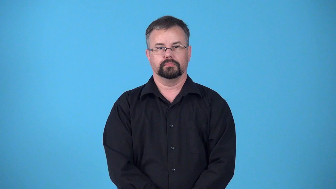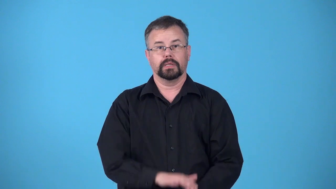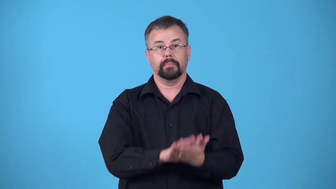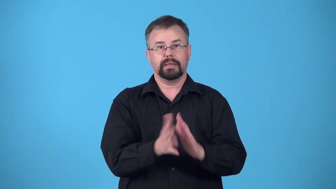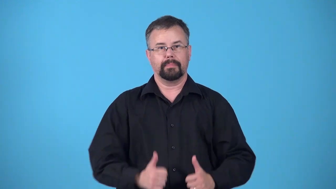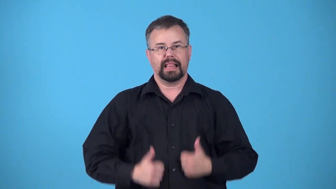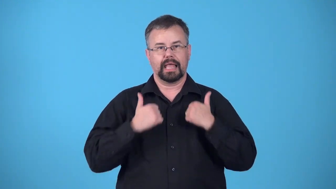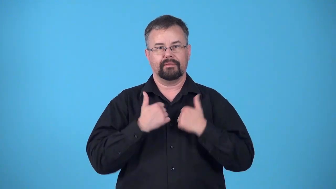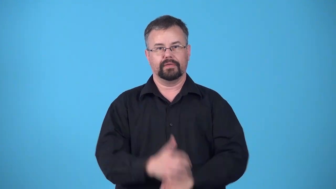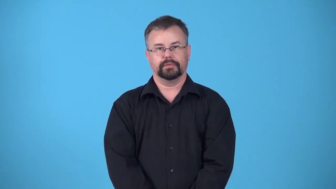come to life, come alive